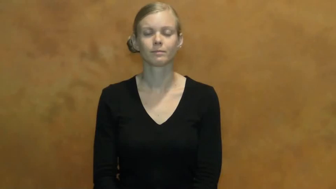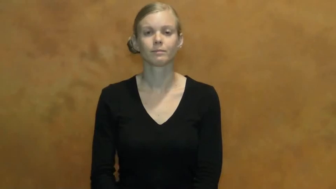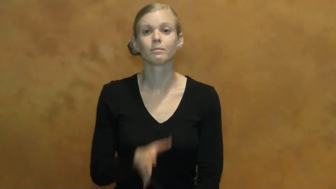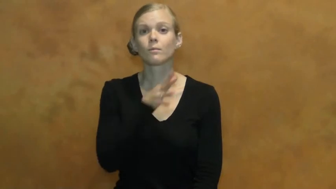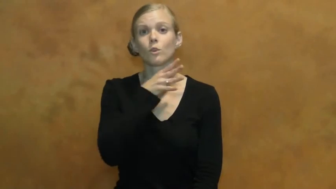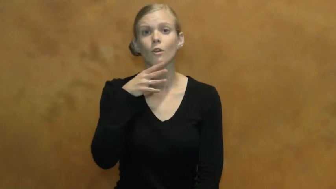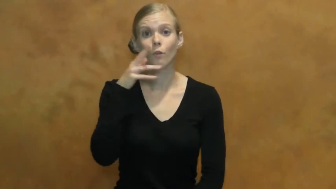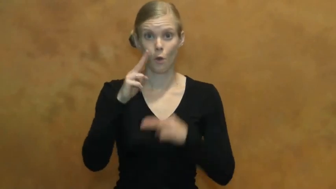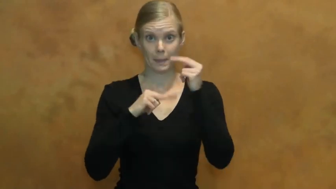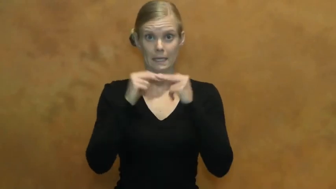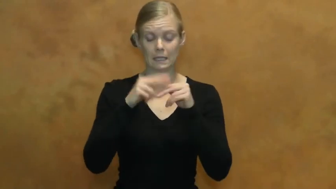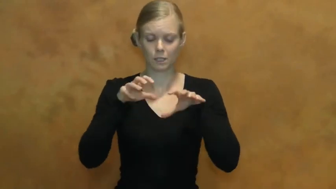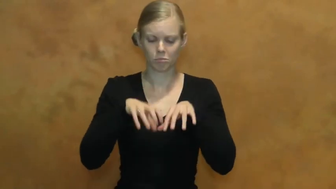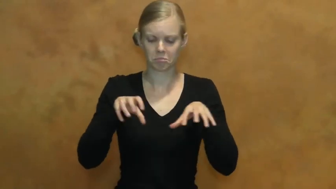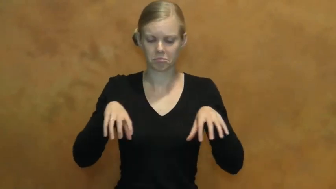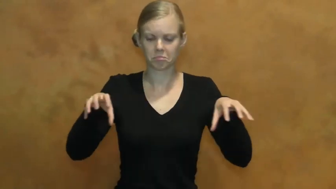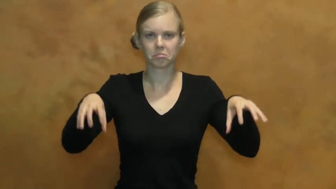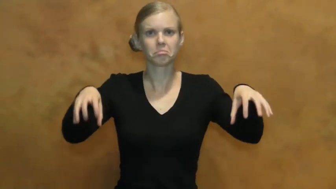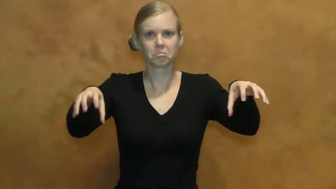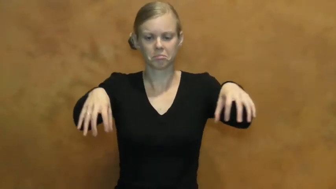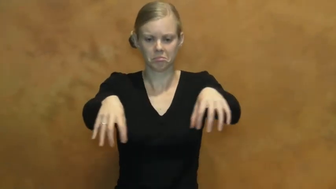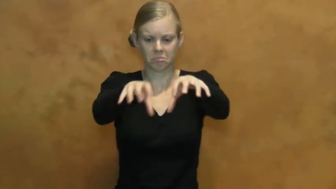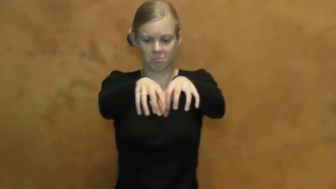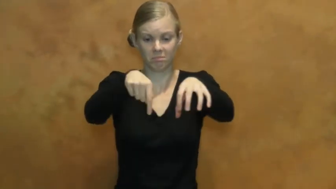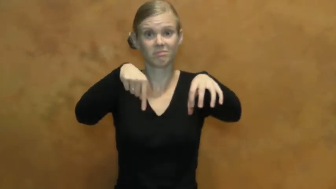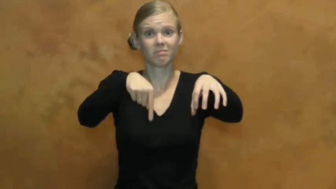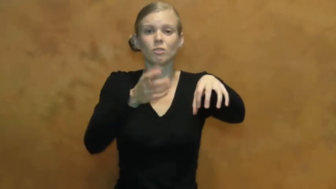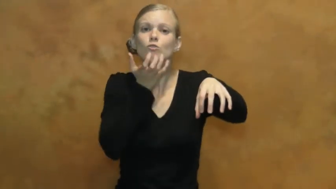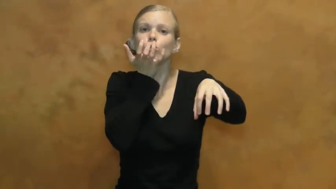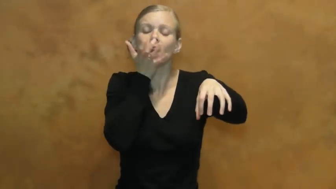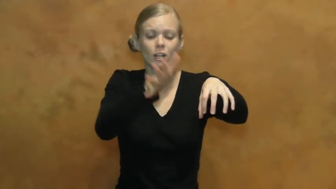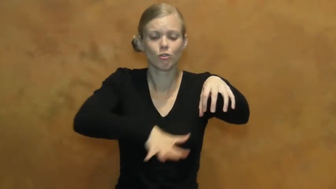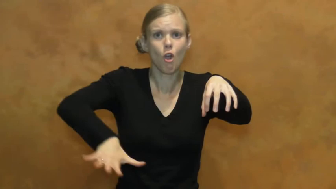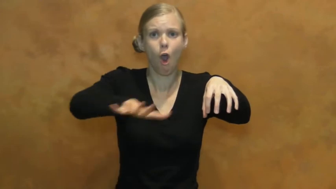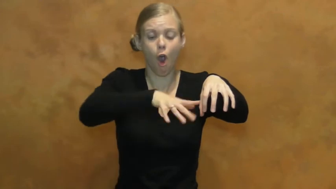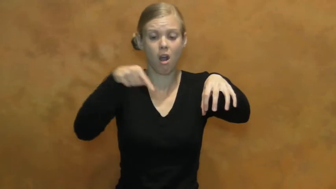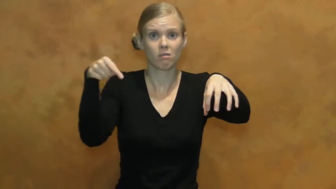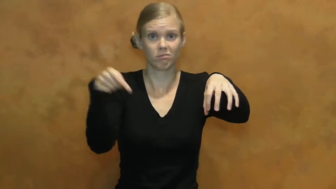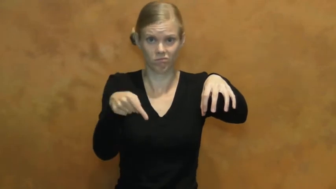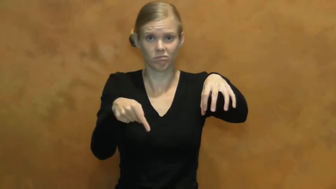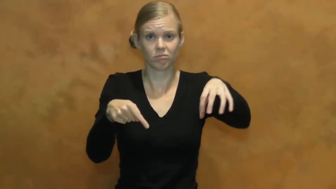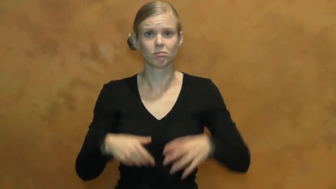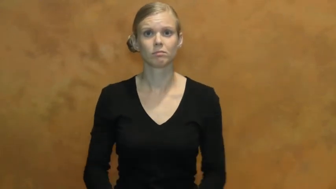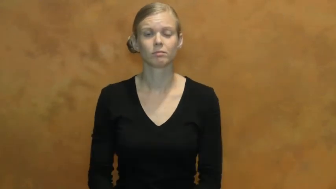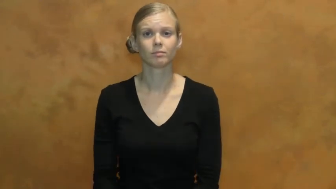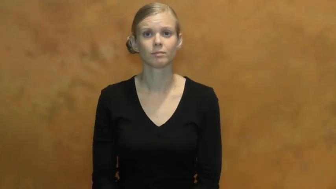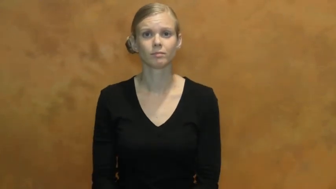farmyard